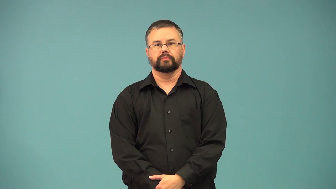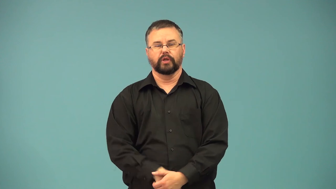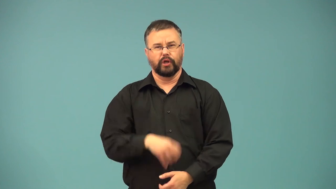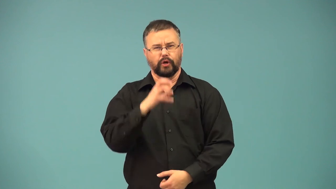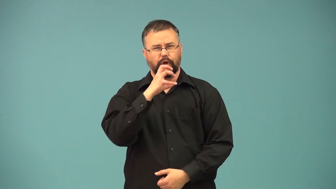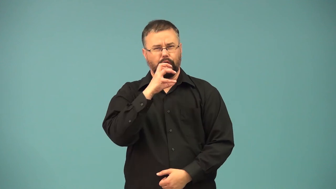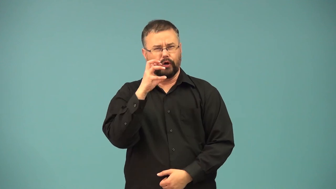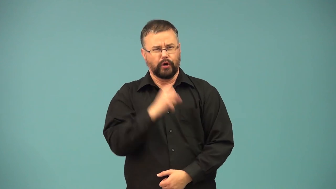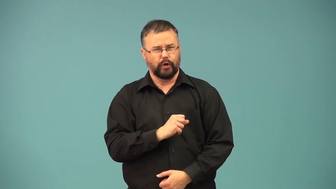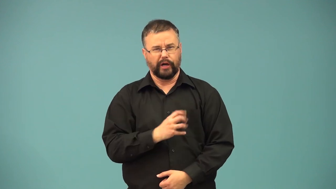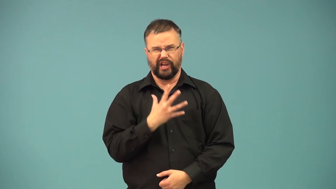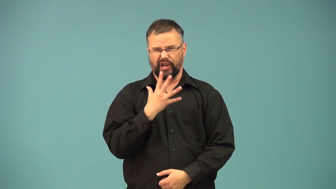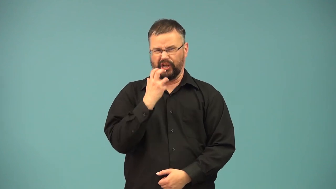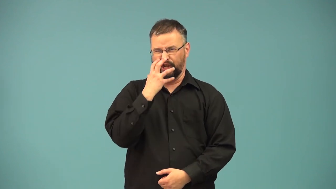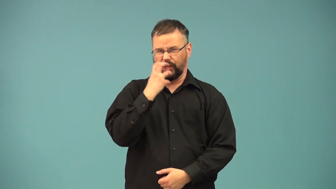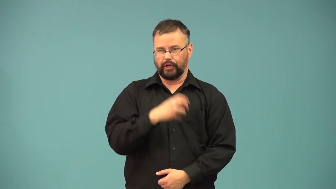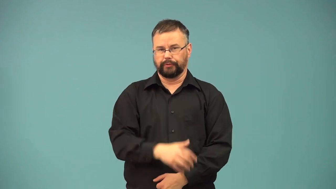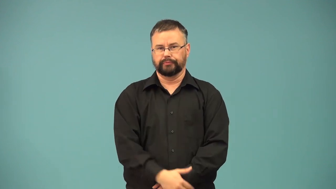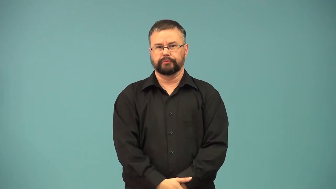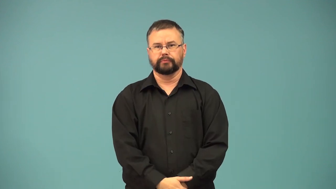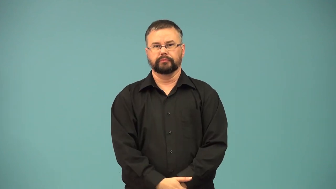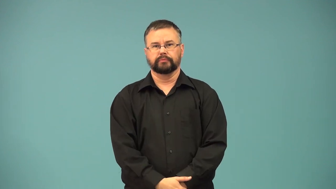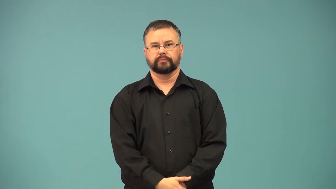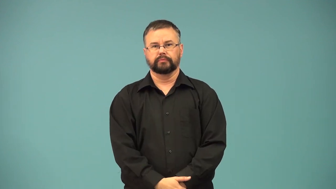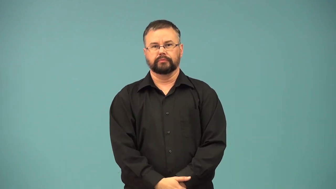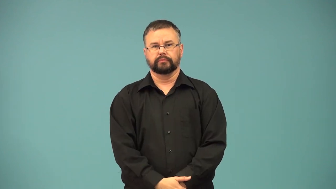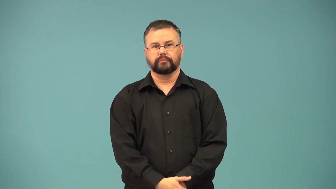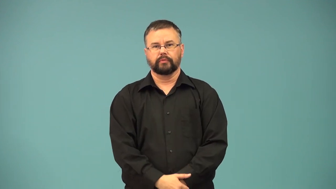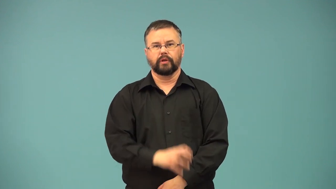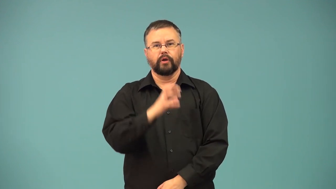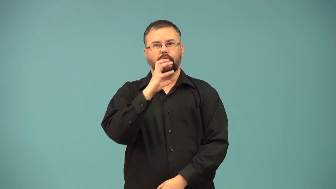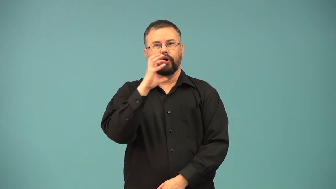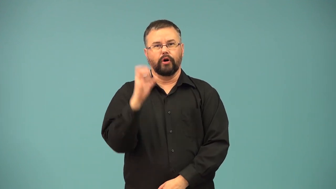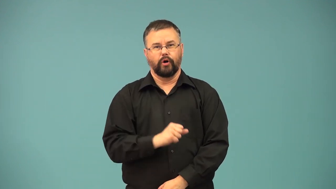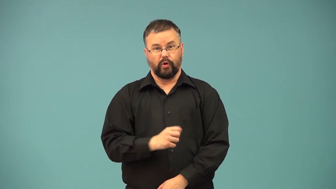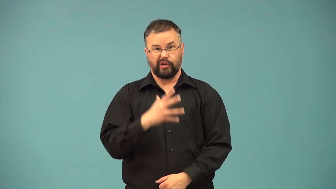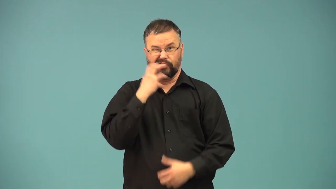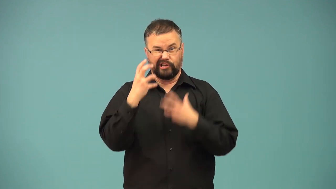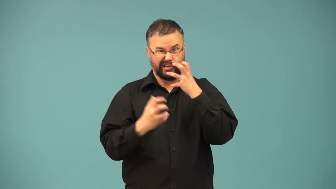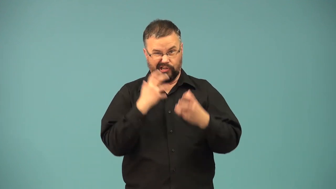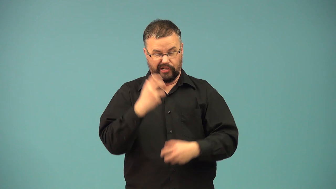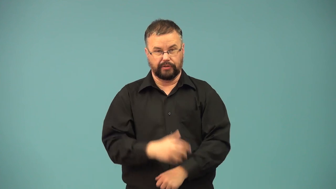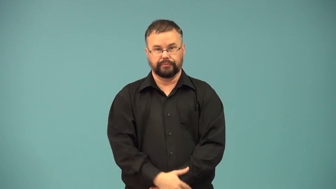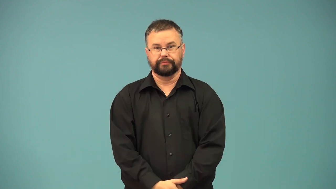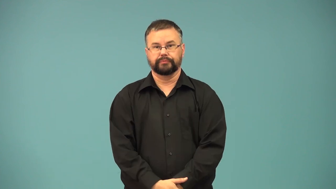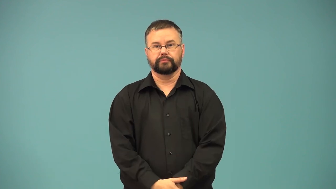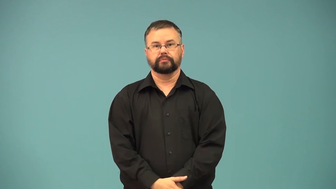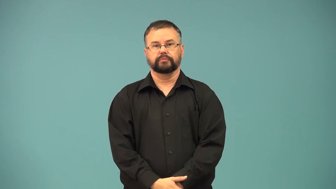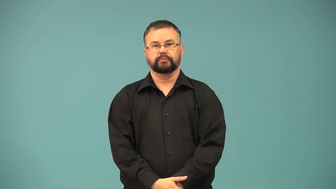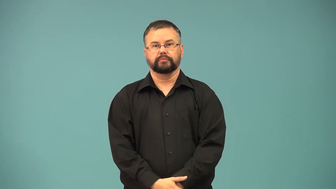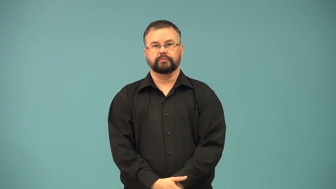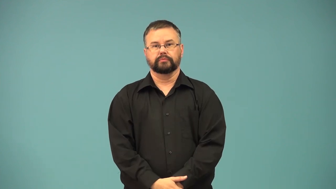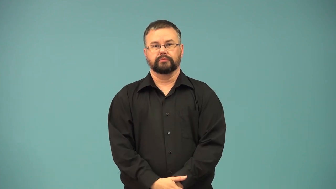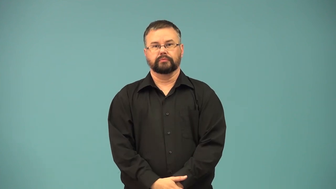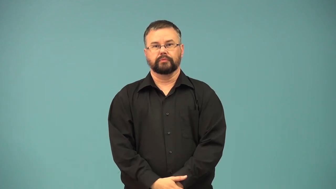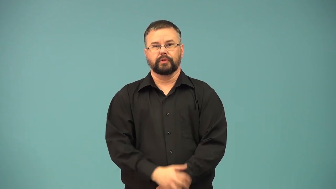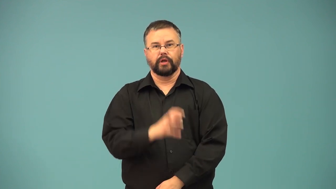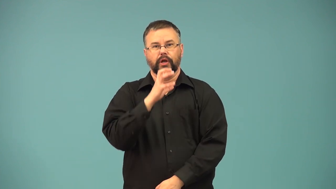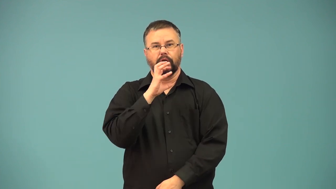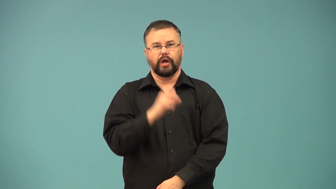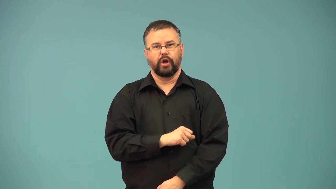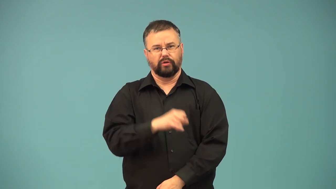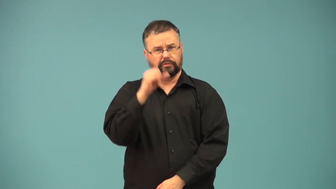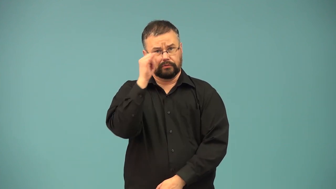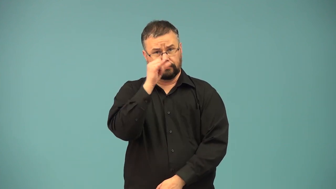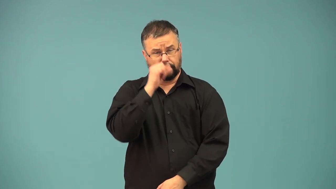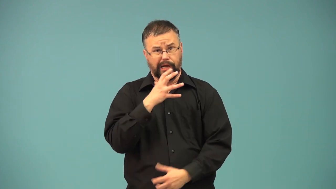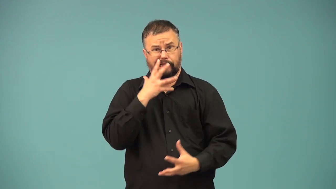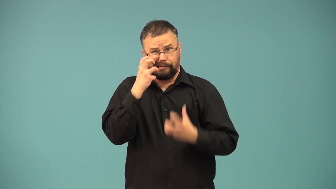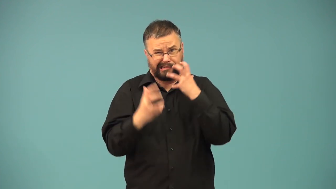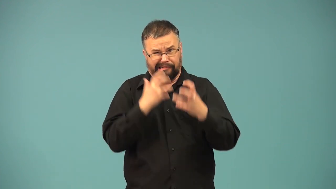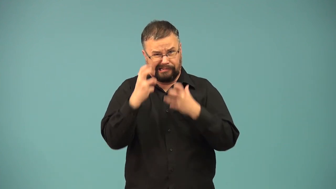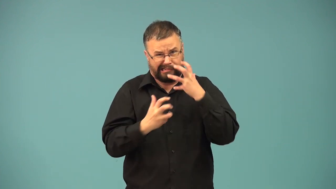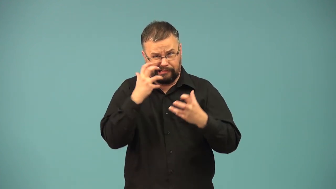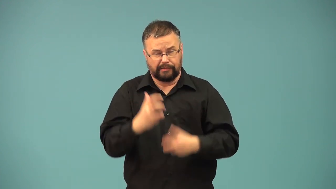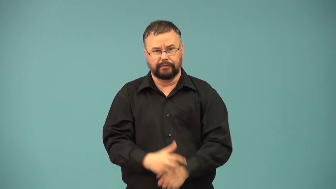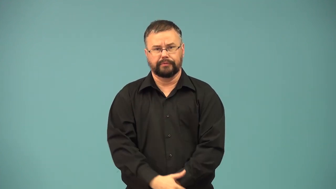crusty,crustier,crustiest